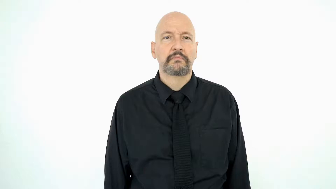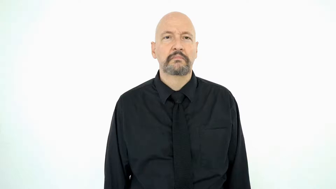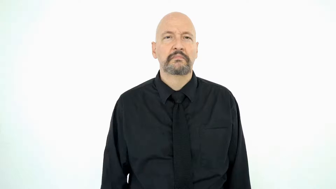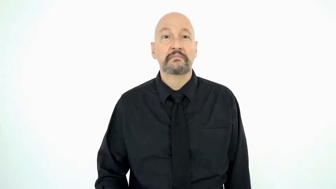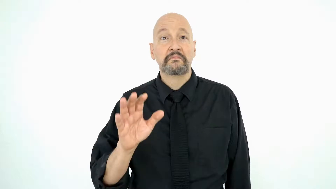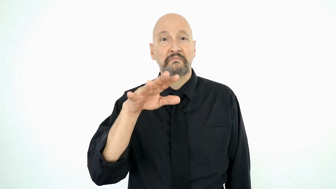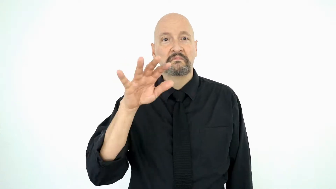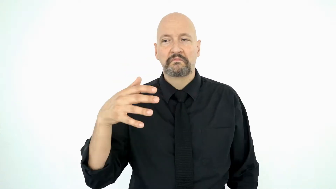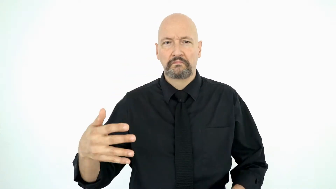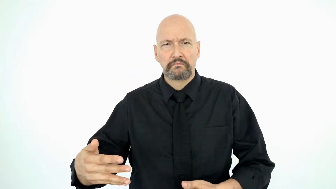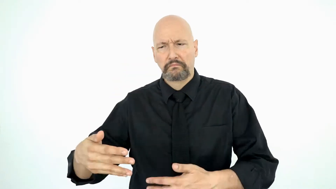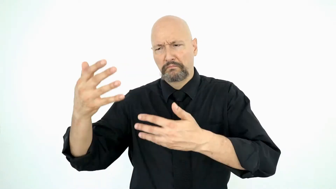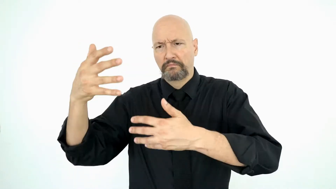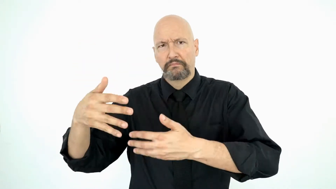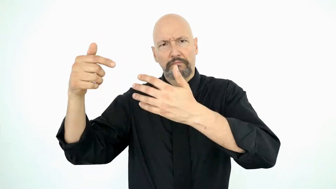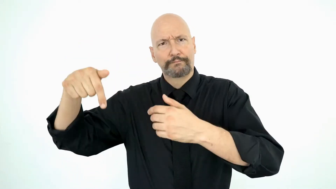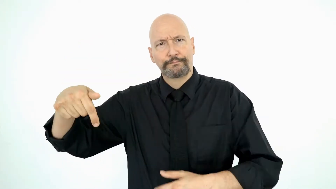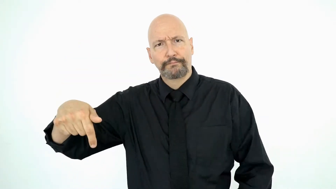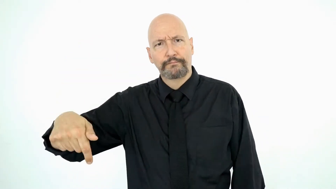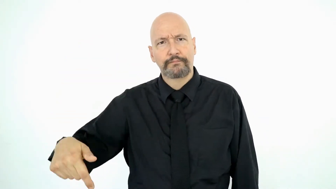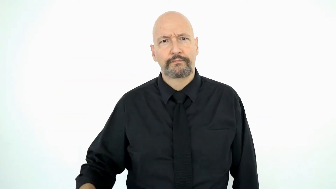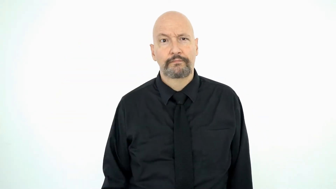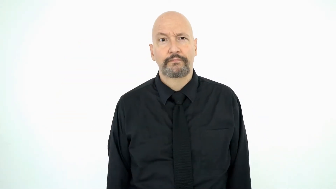HEY SCROLL-DOWN-[on-screen]! (explore further down the page)